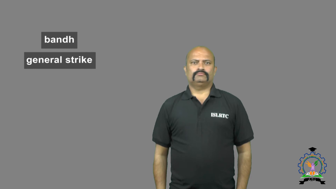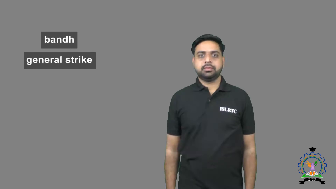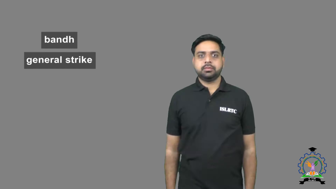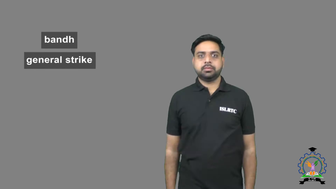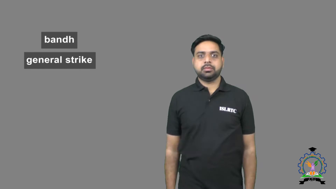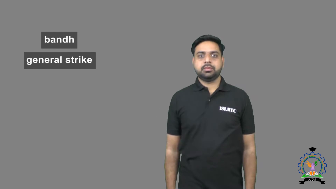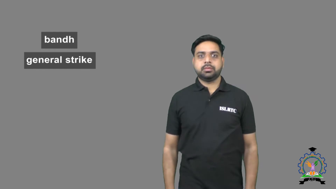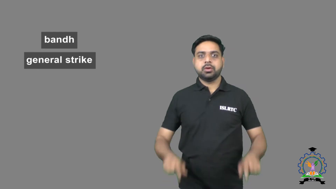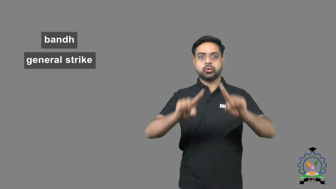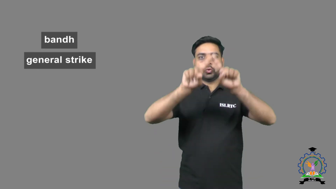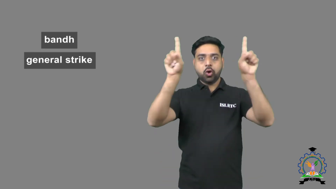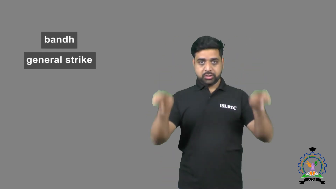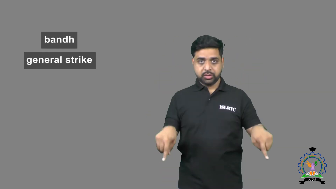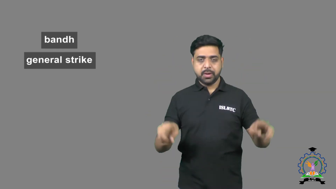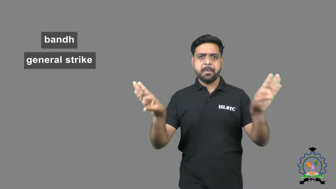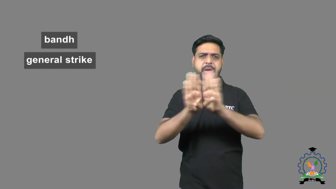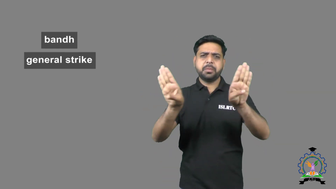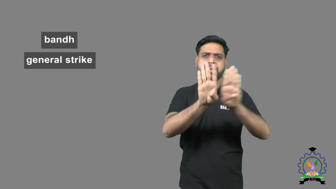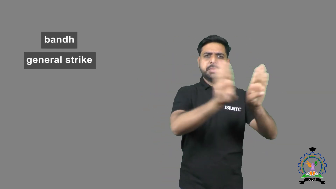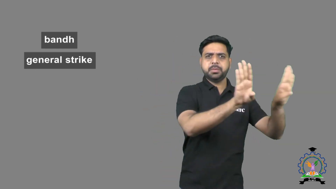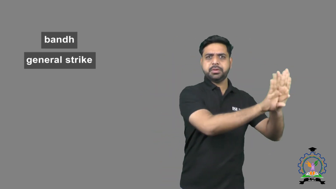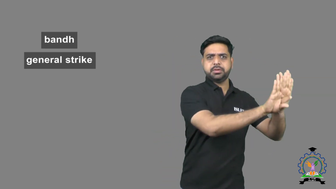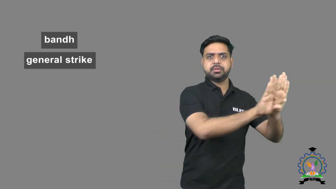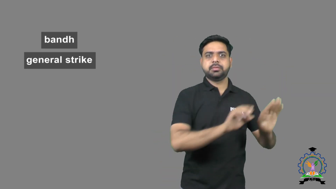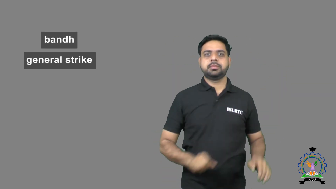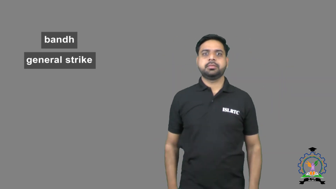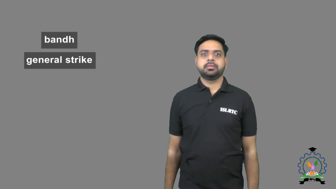bandh, general strike